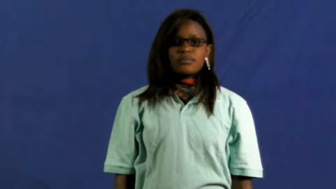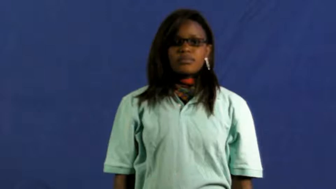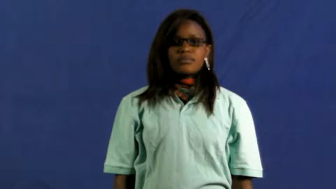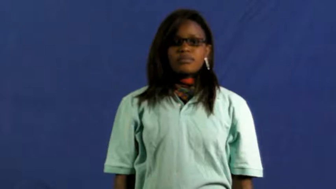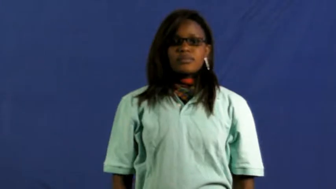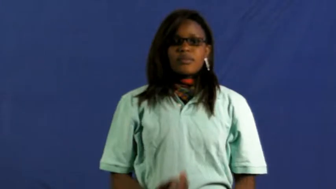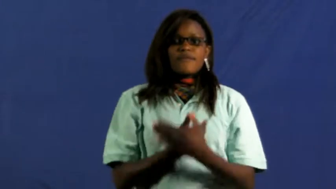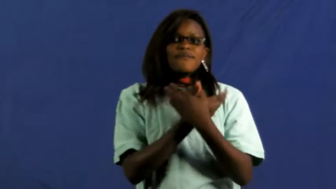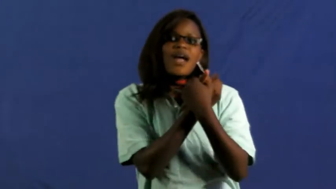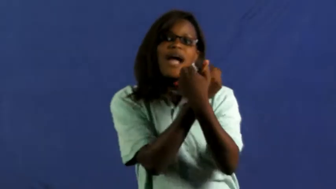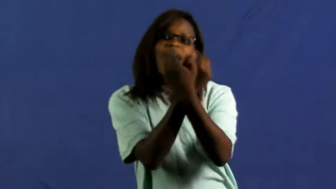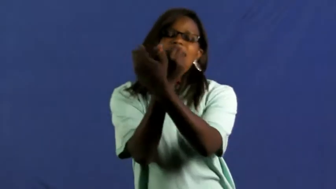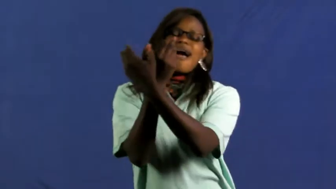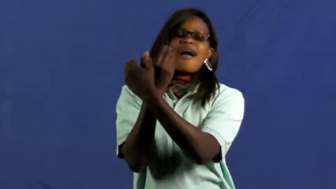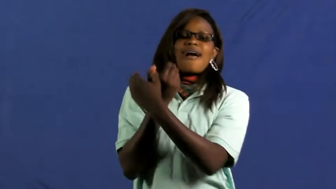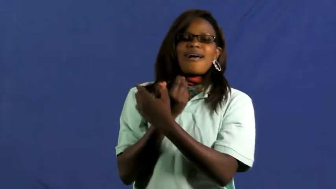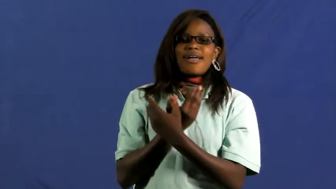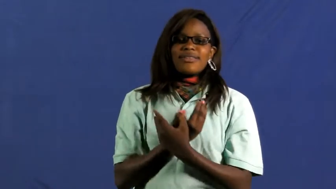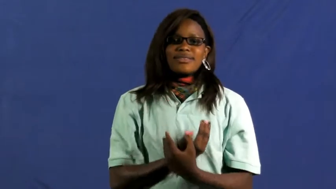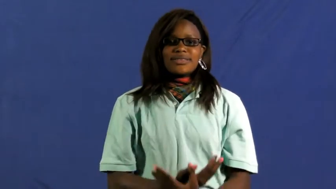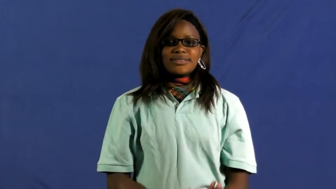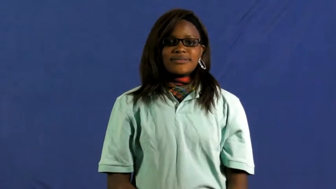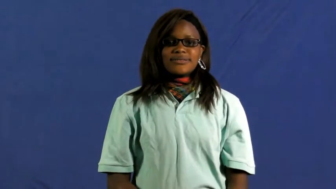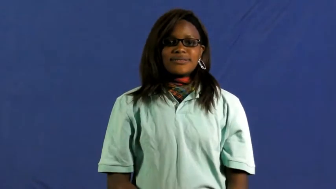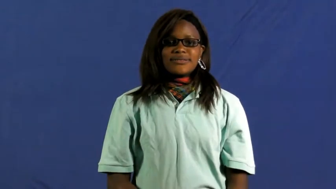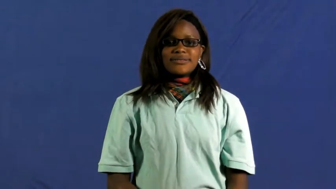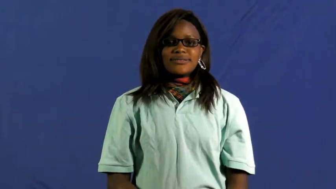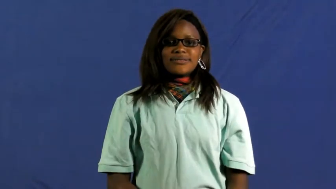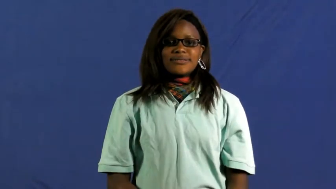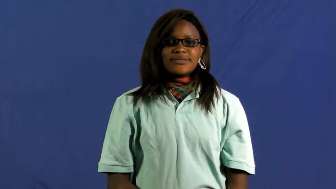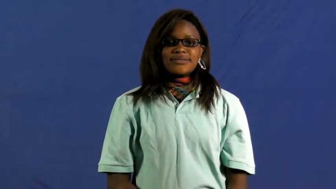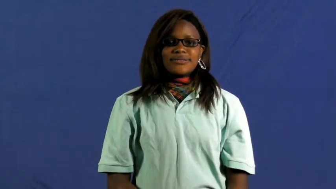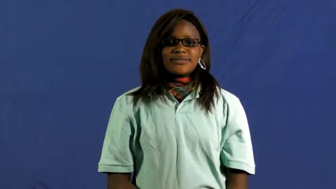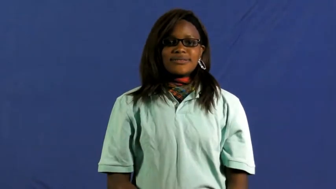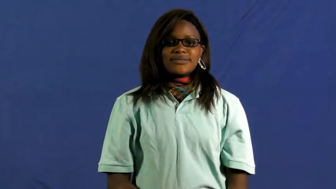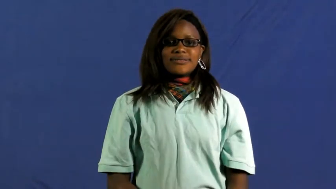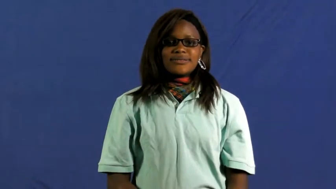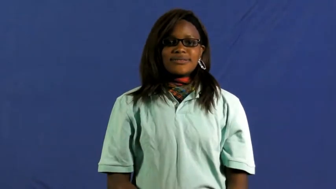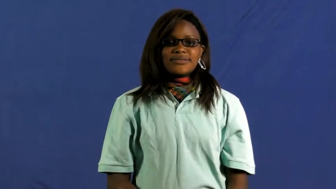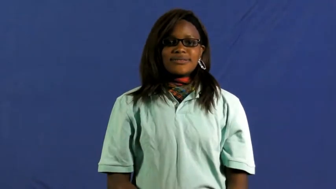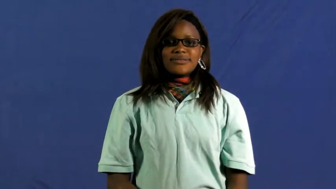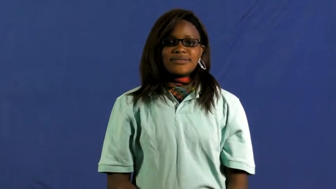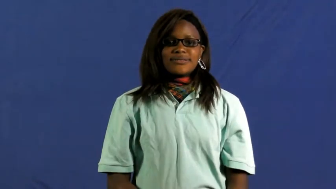butterfly